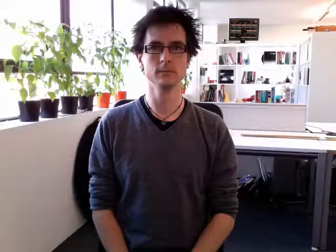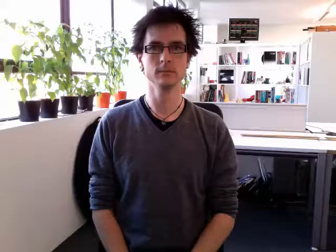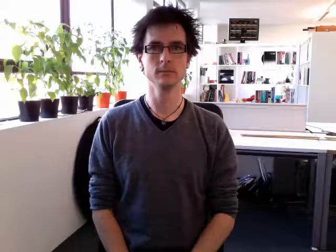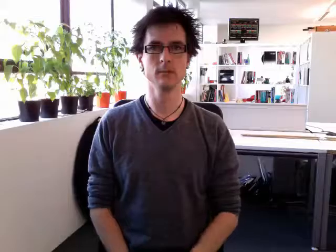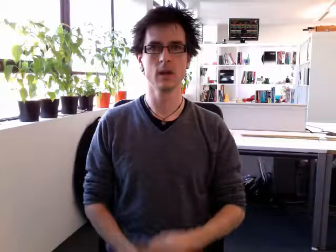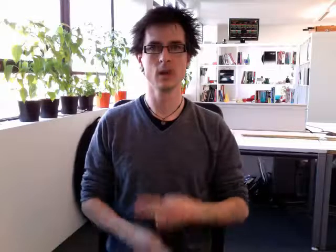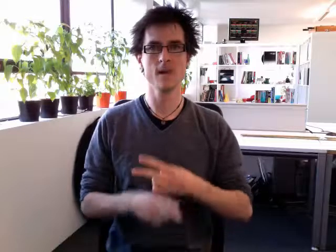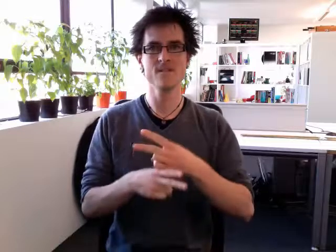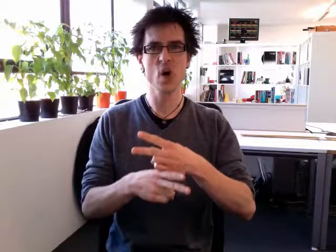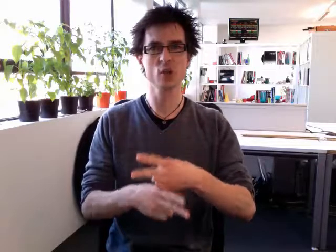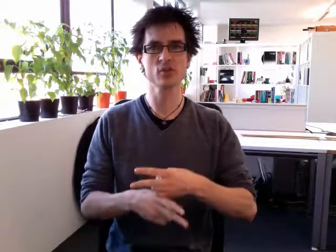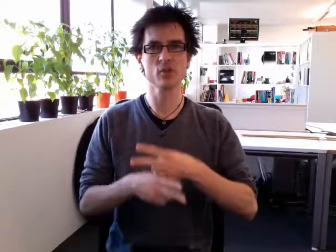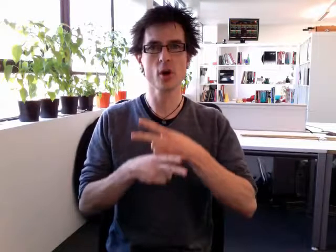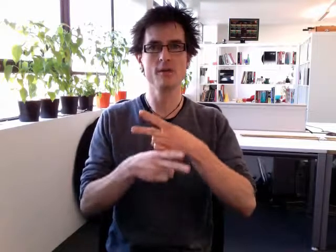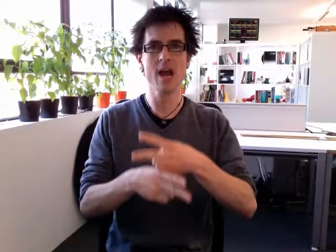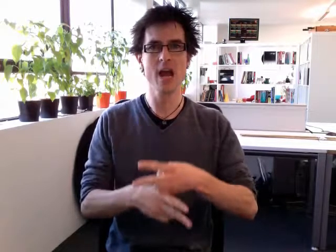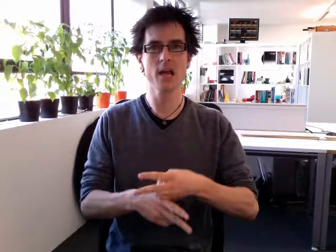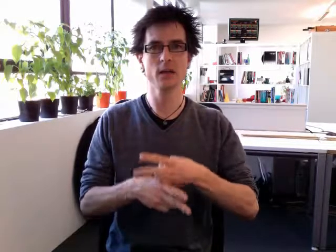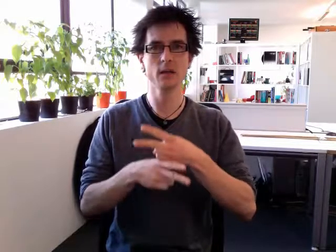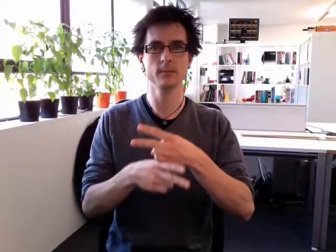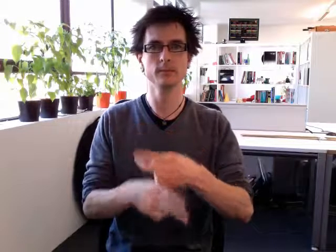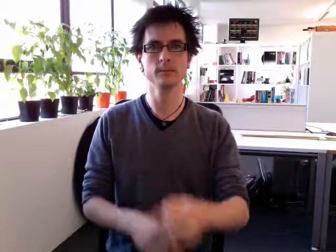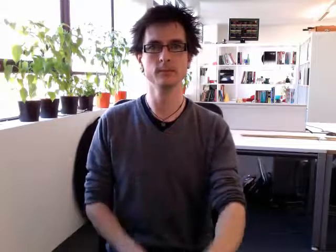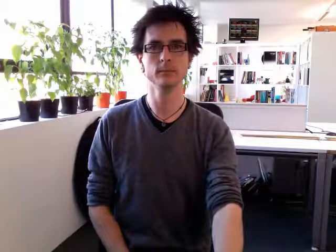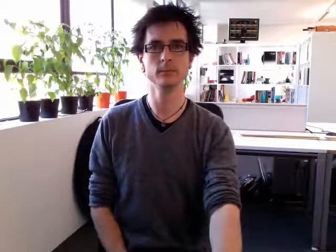fostering